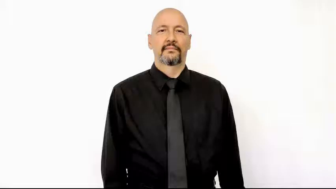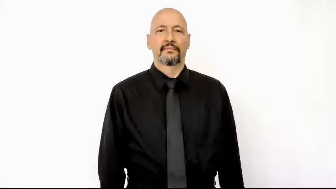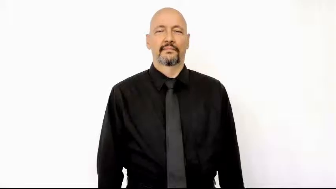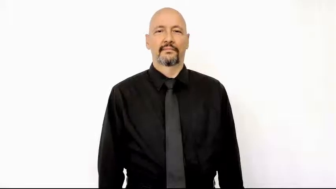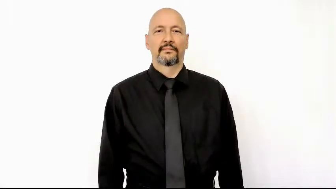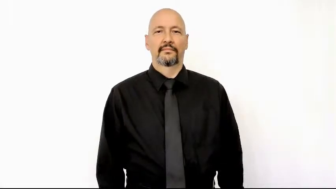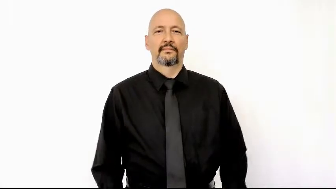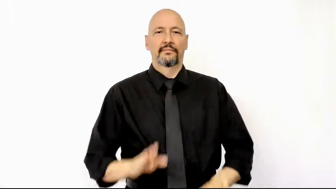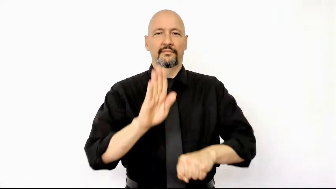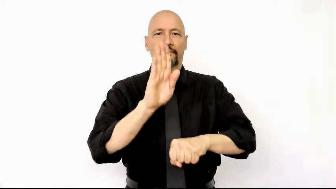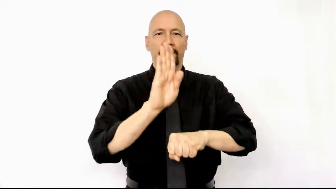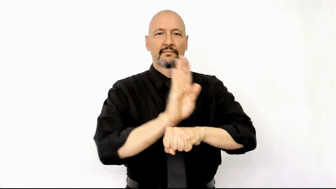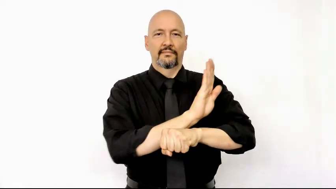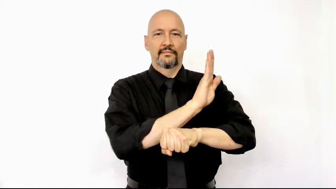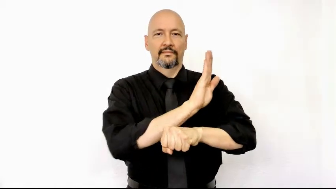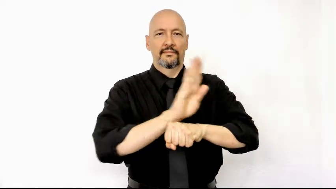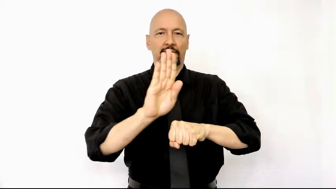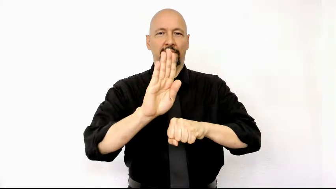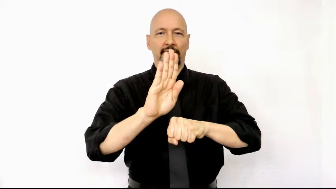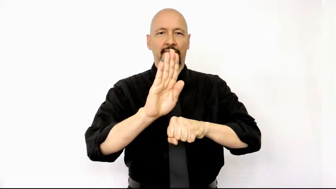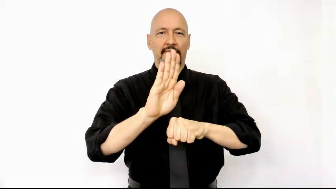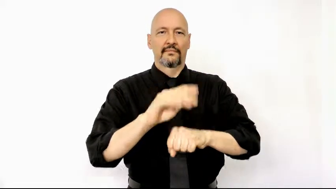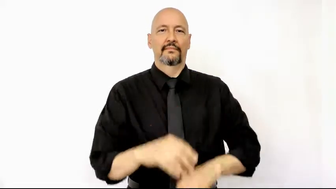BUSINESS